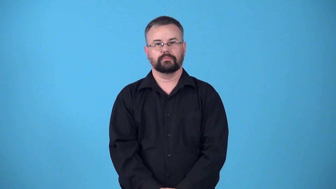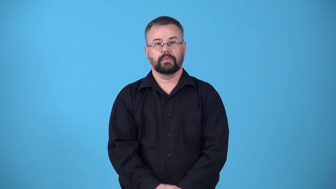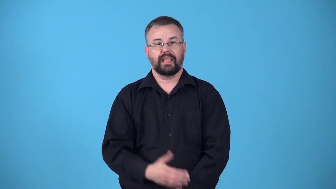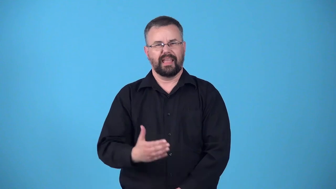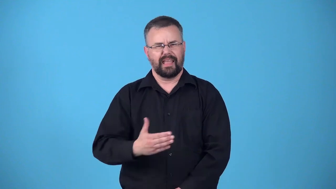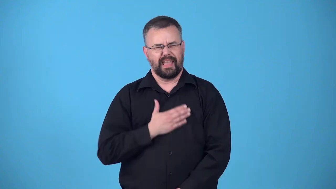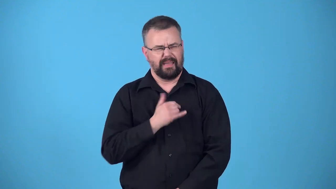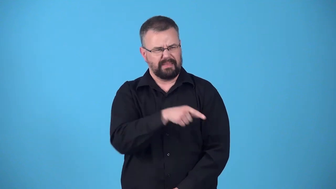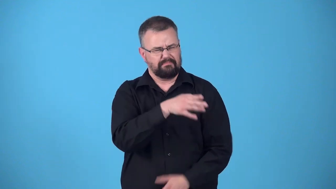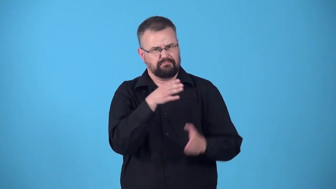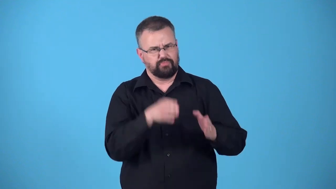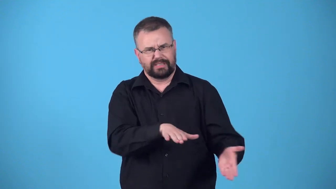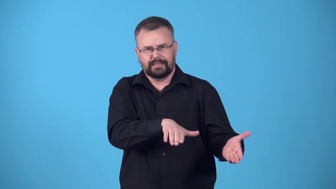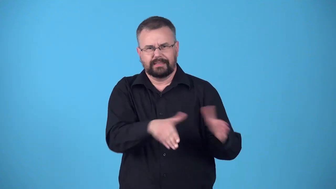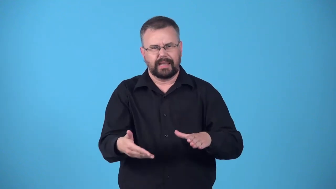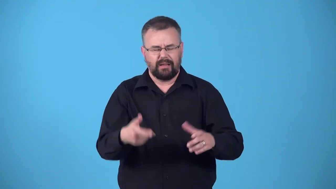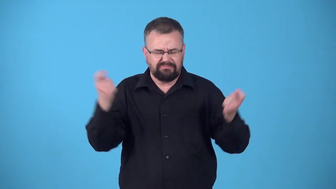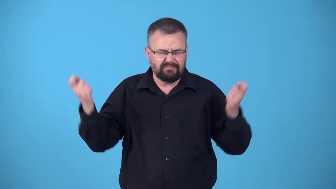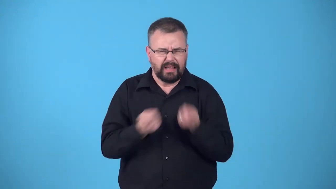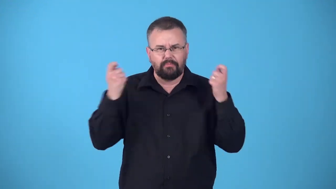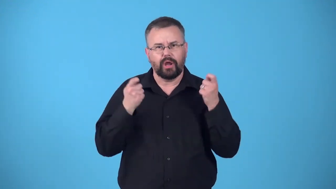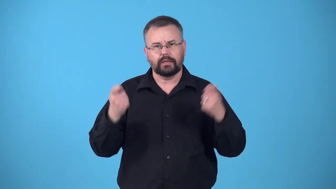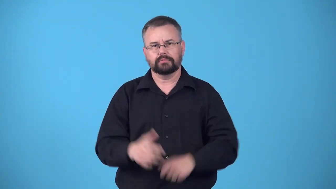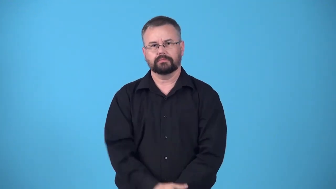dancing on someone's grave